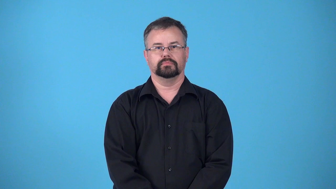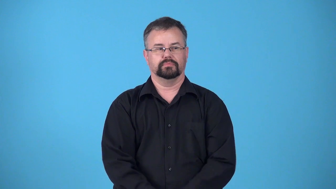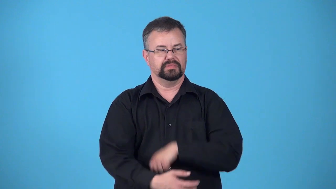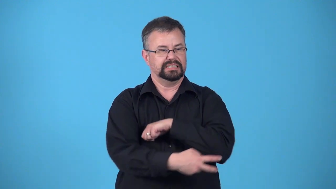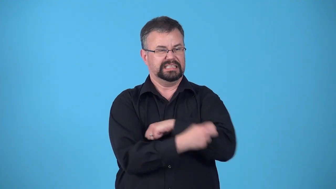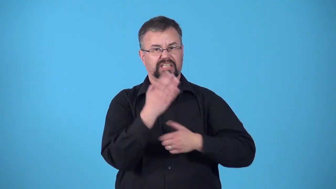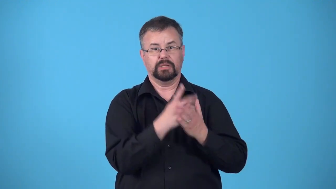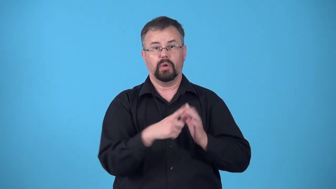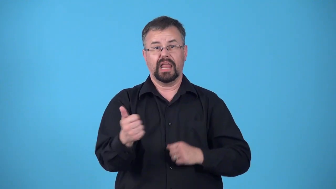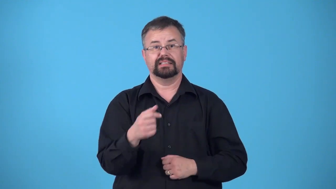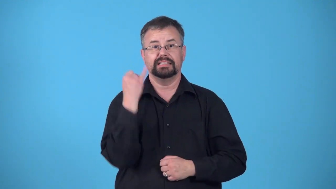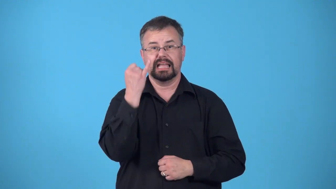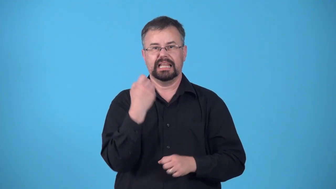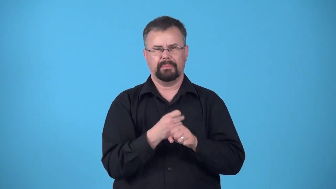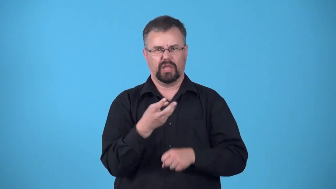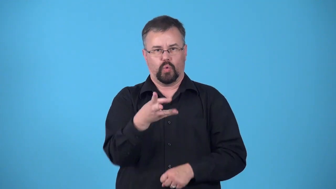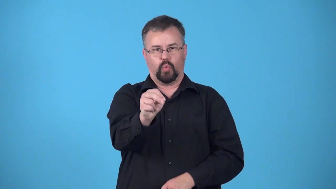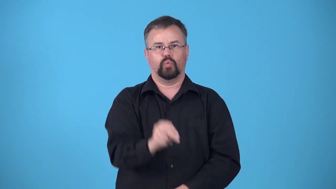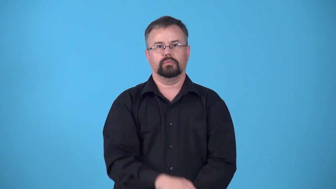co-opt